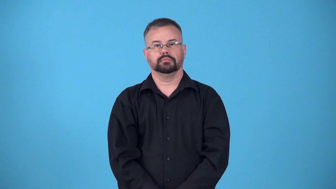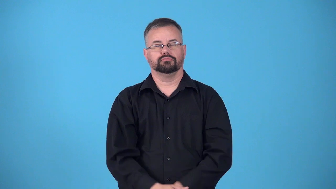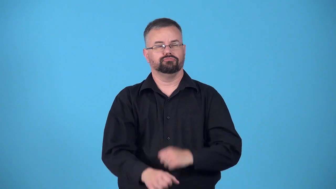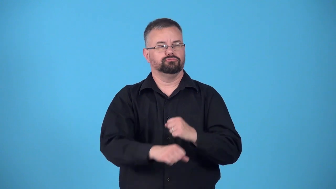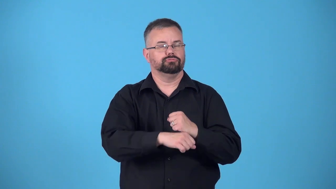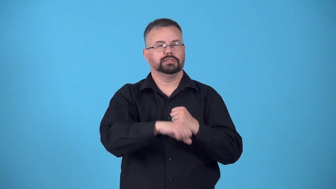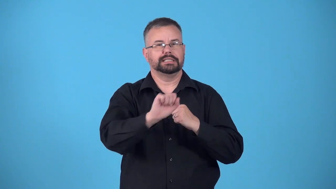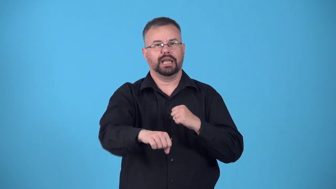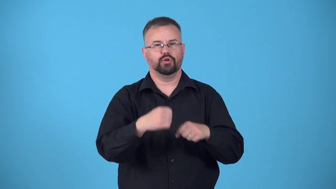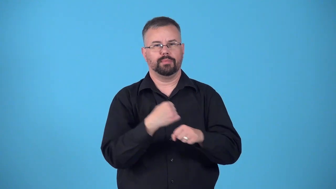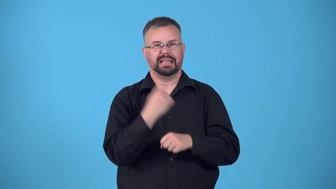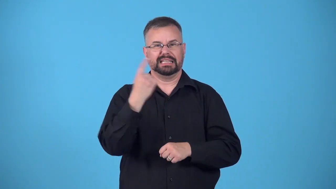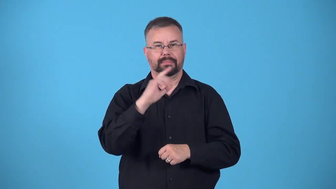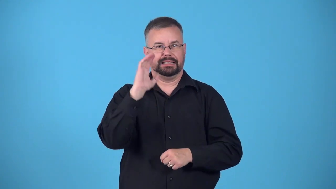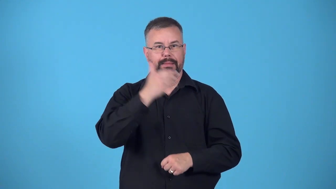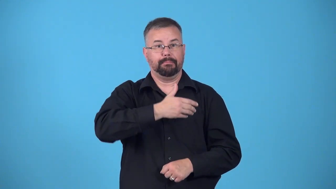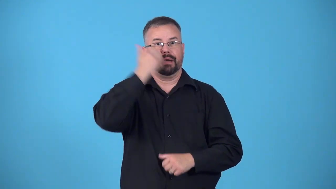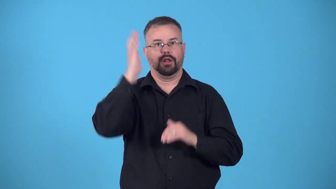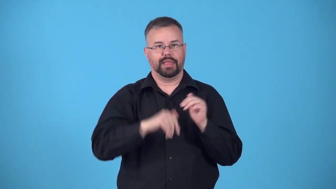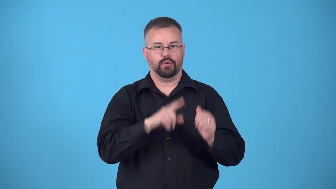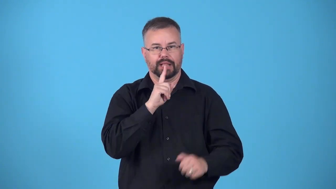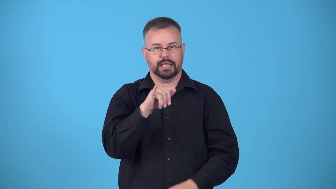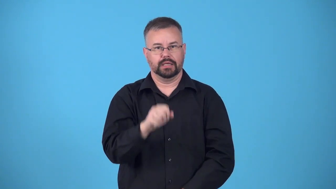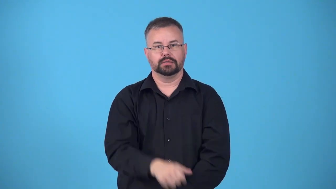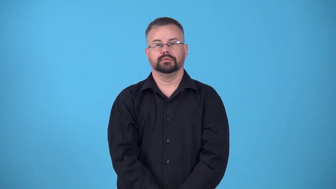romanticize